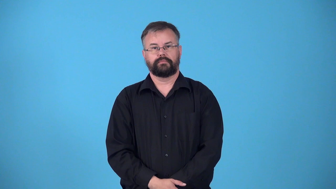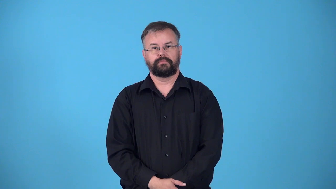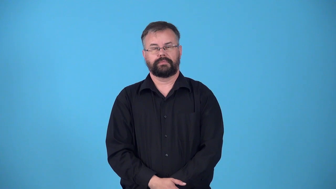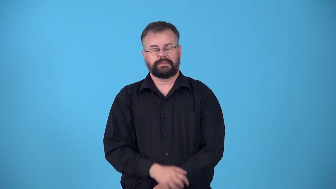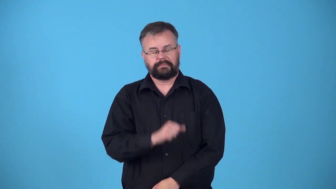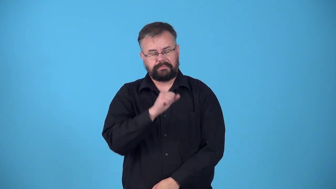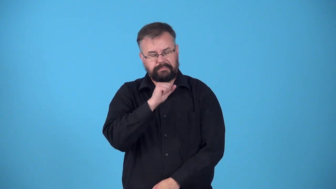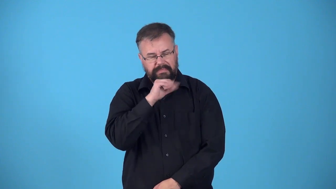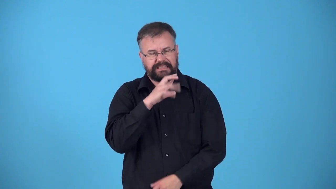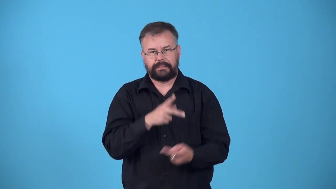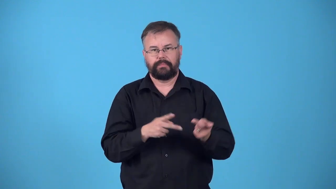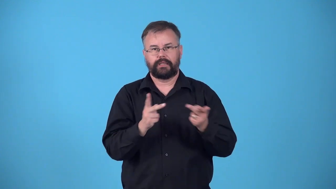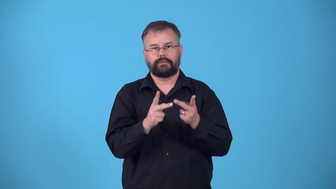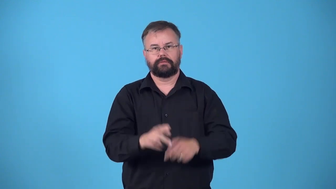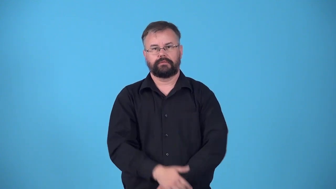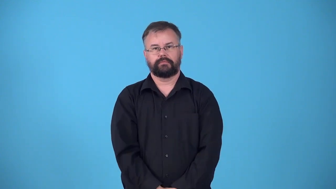pit